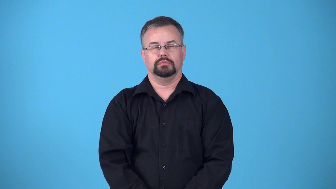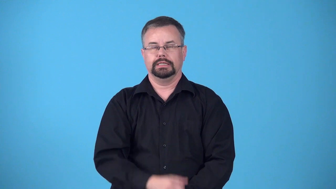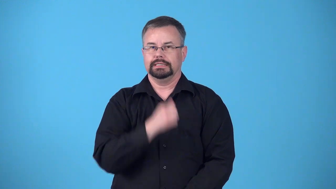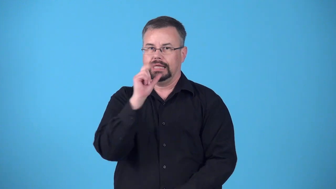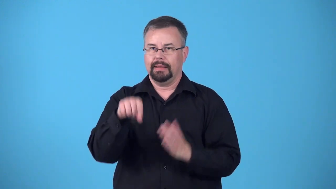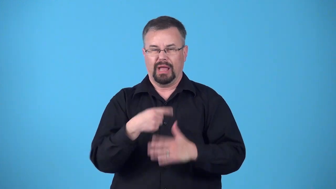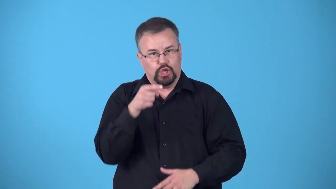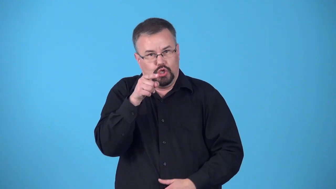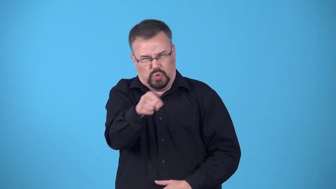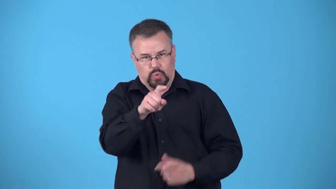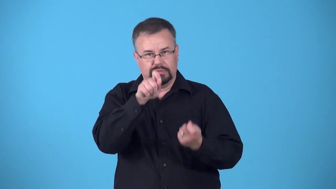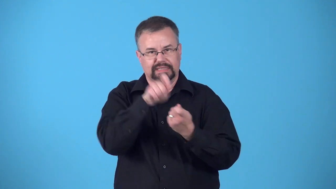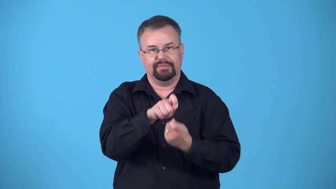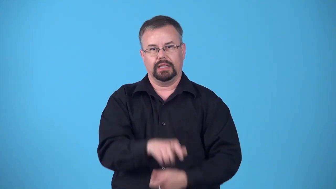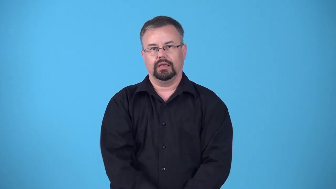nothing personal